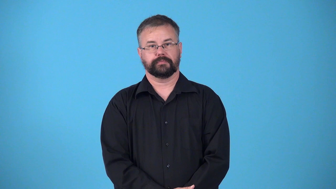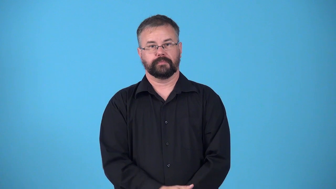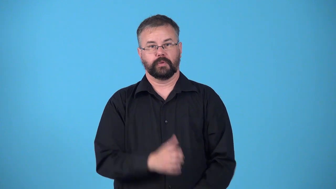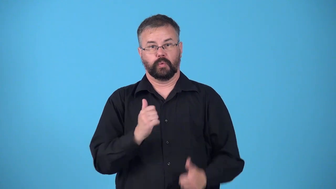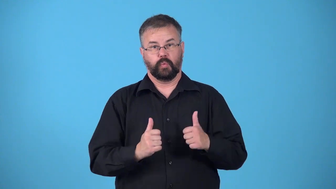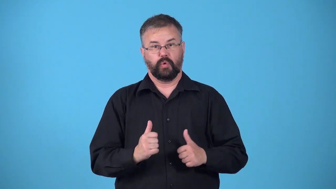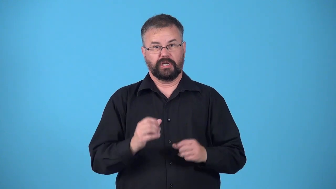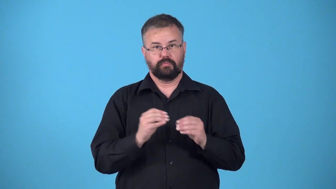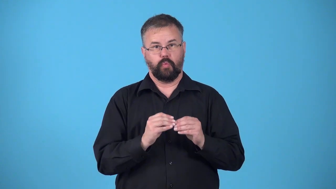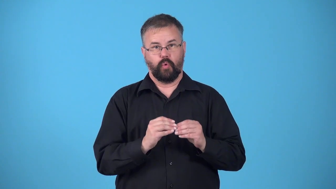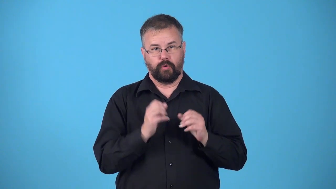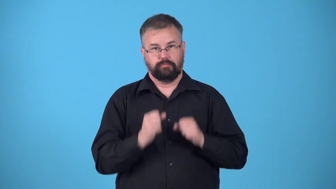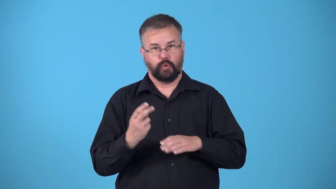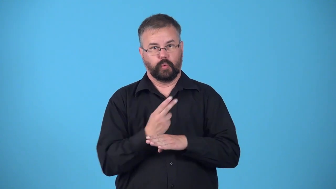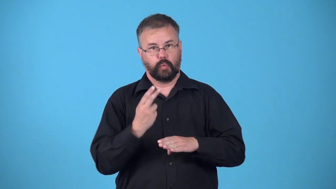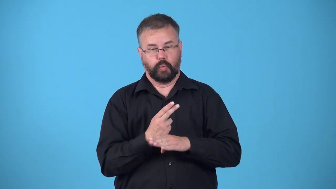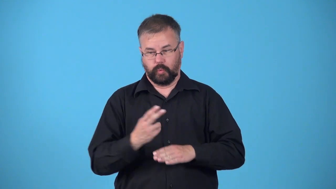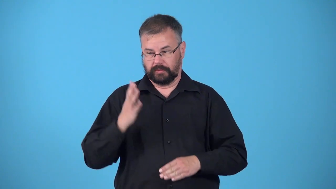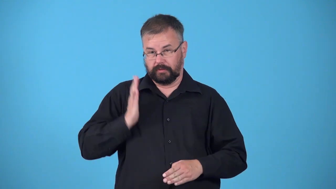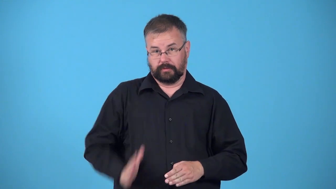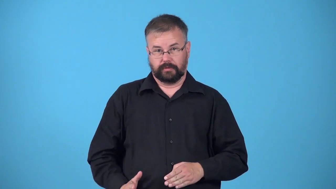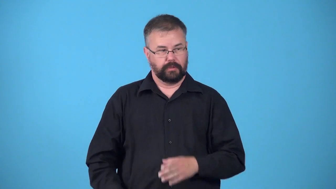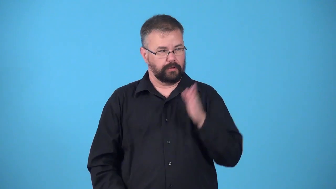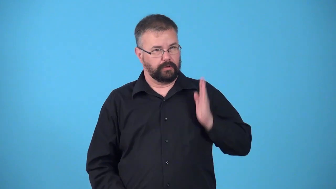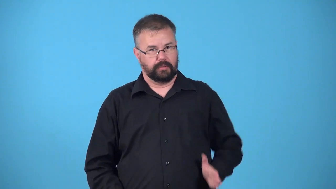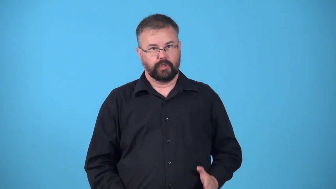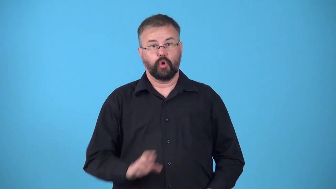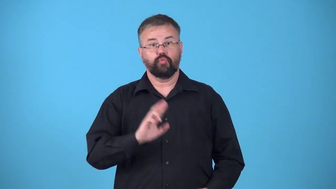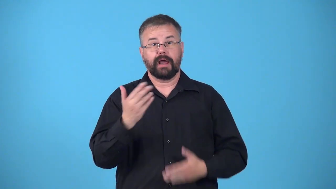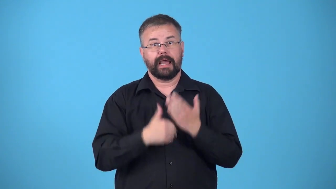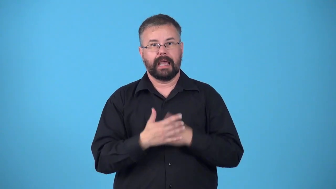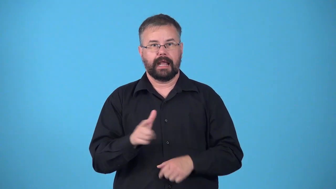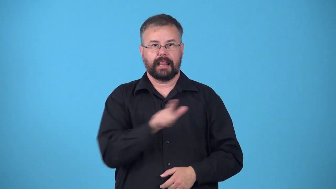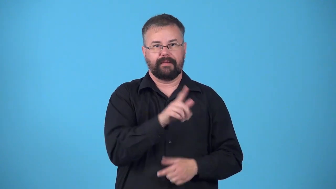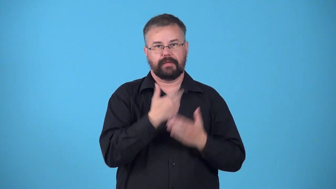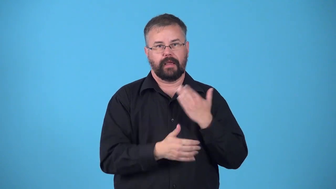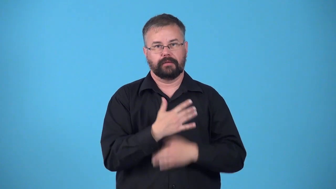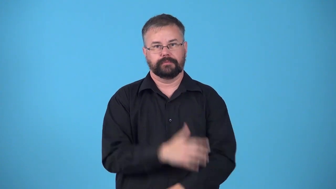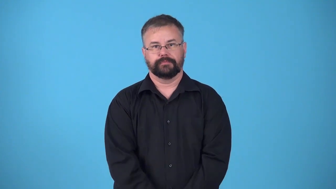dominant-handed